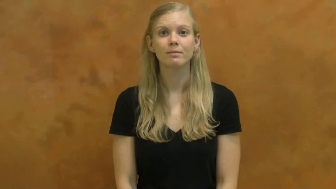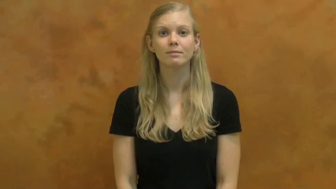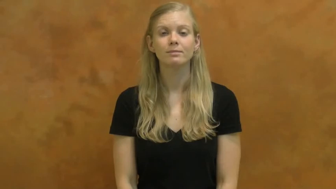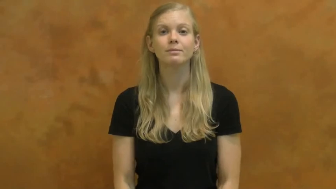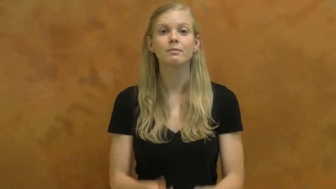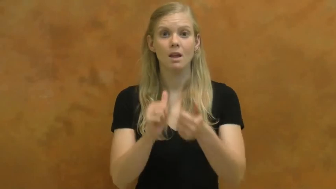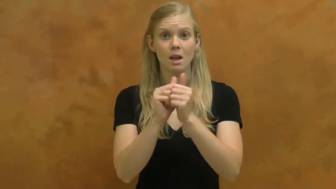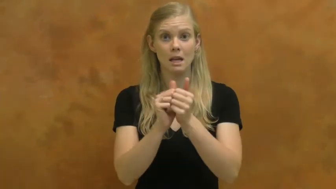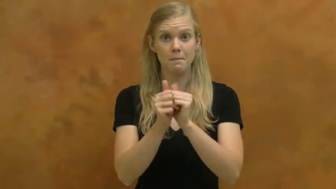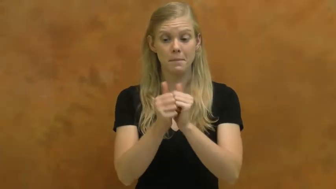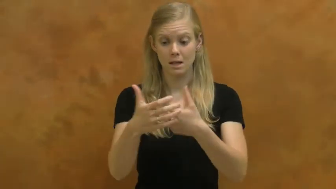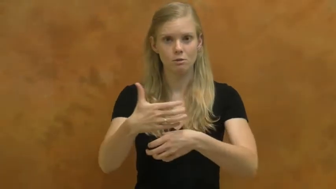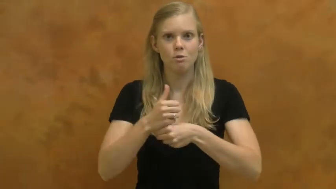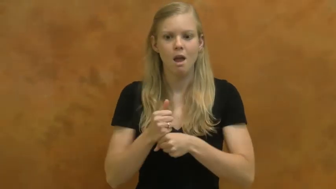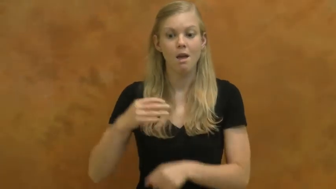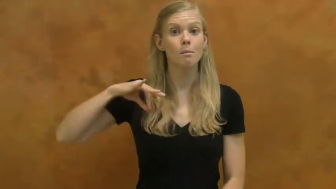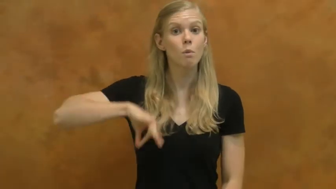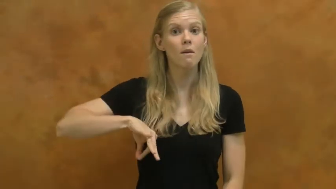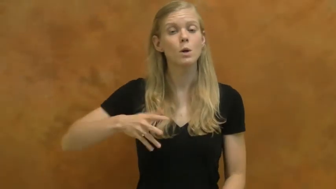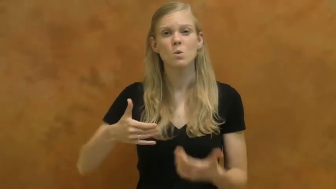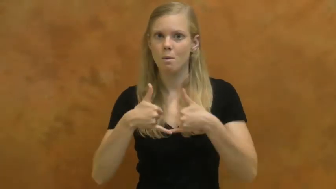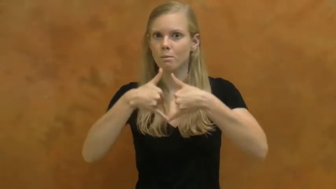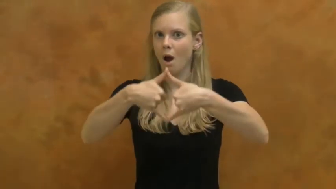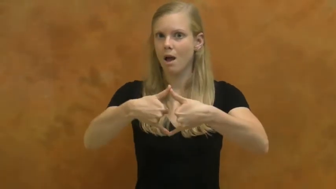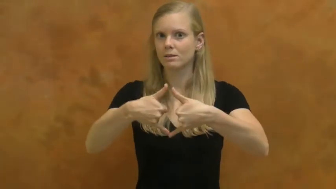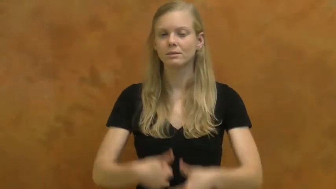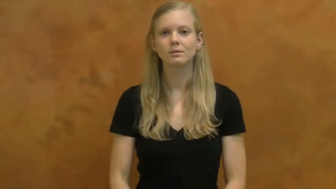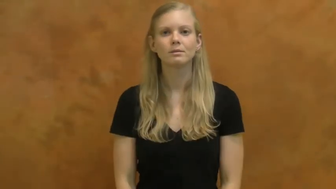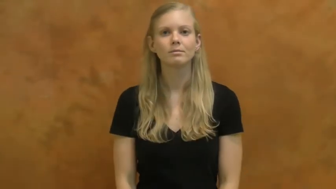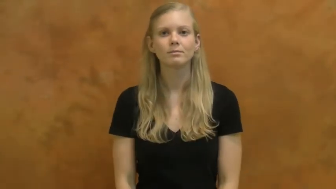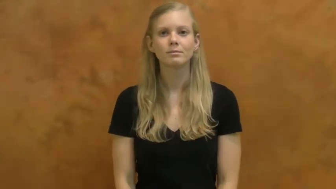competition